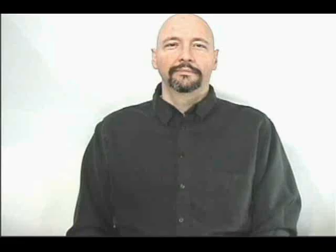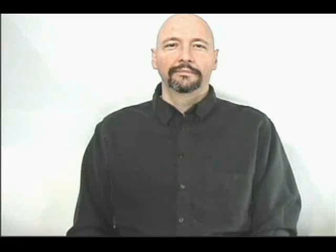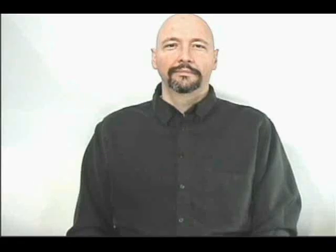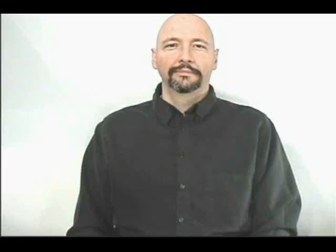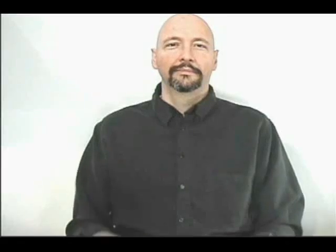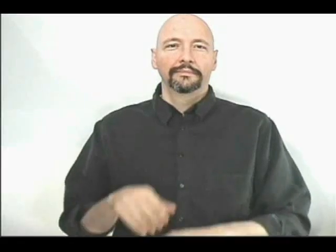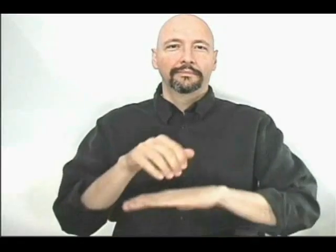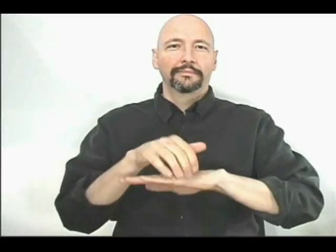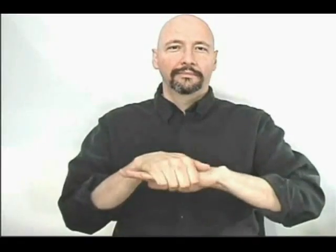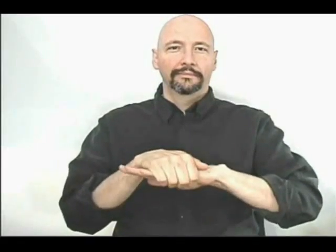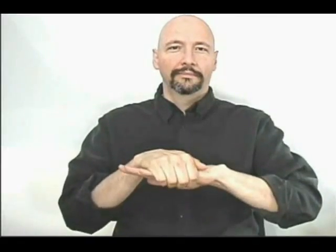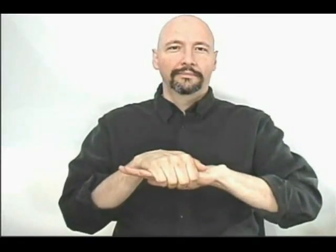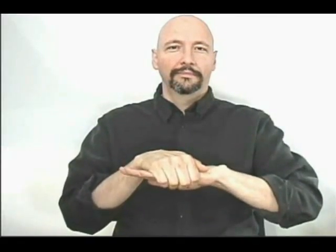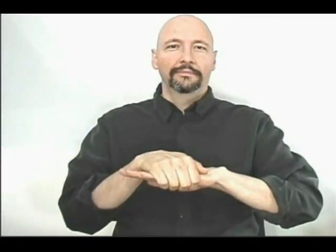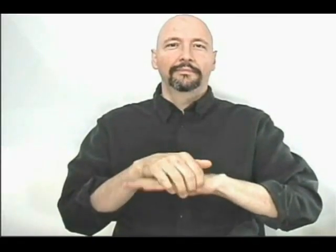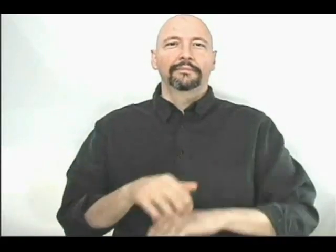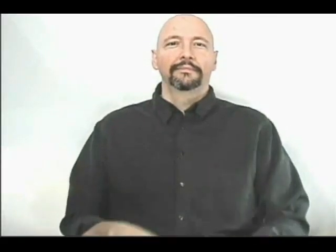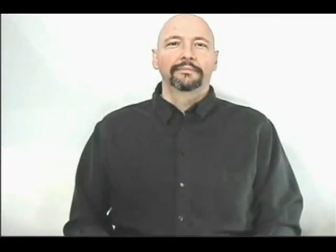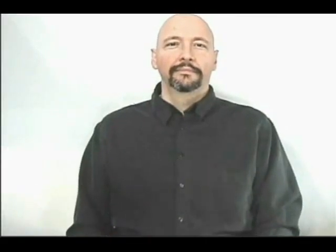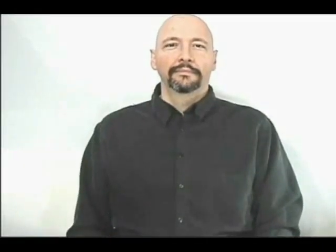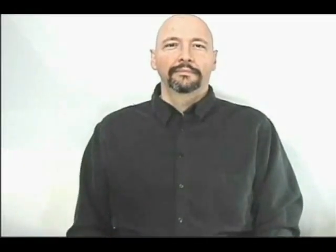ENGLISH